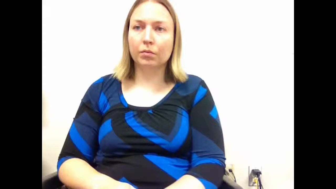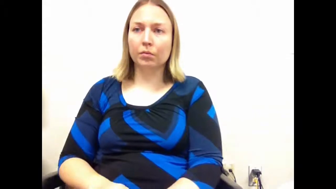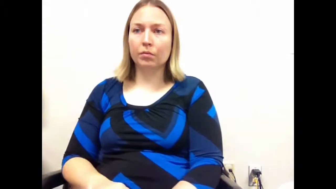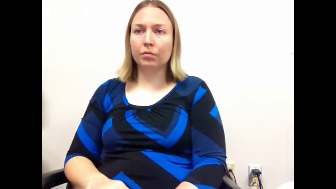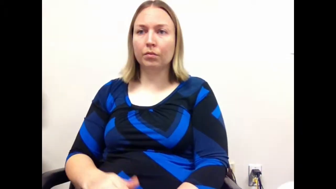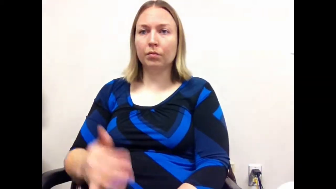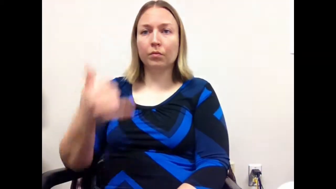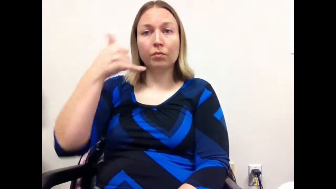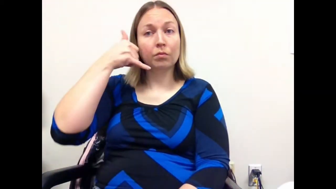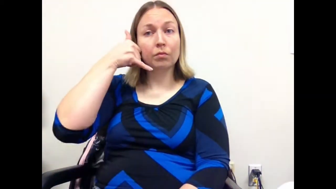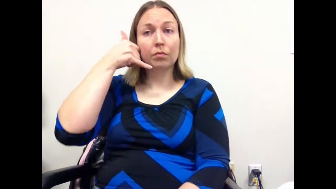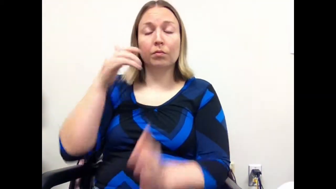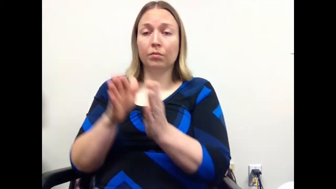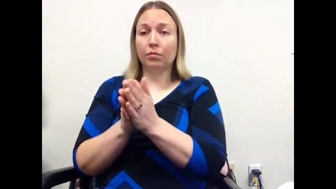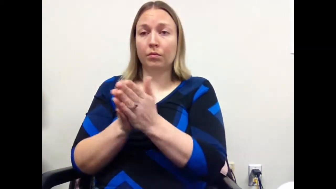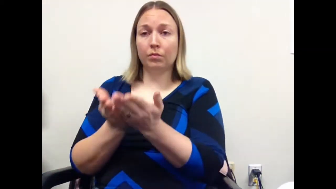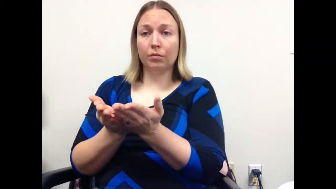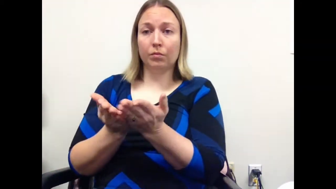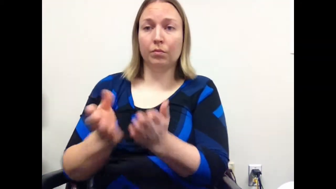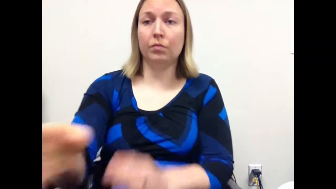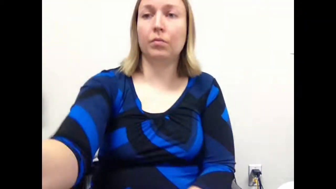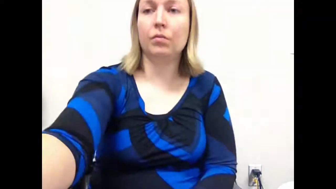PHONE+BOOK